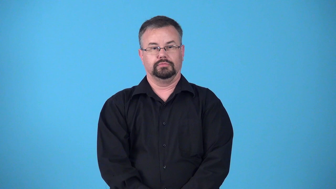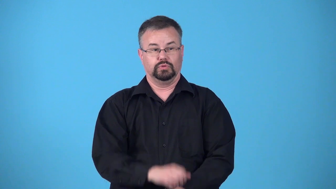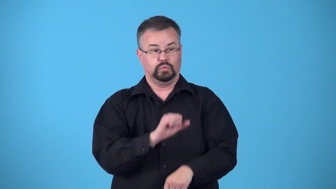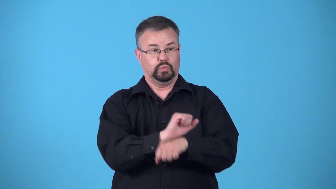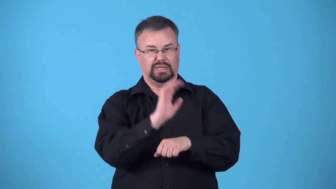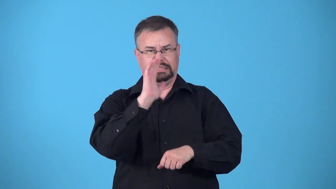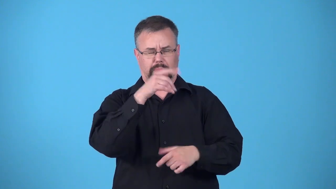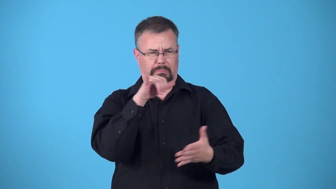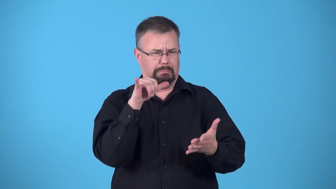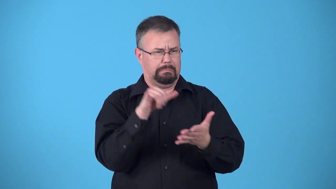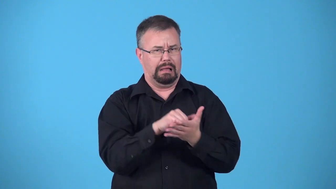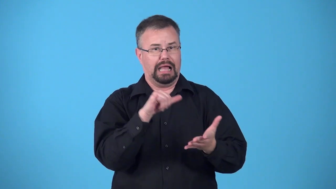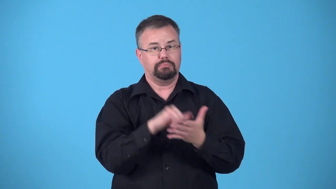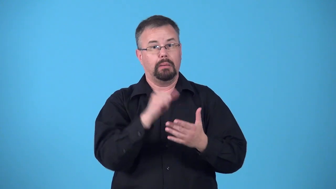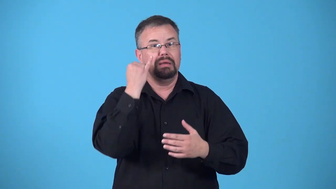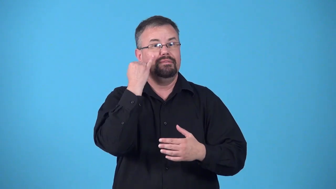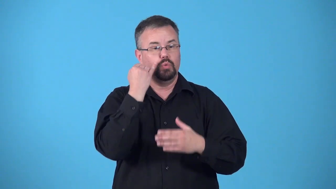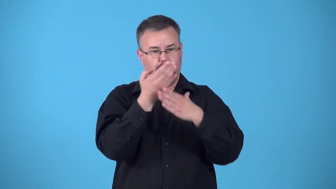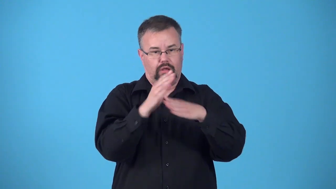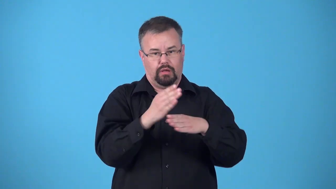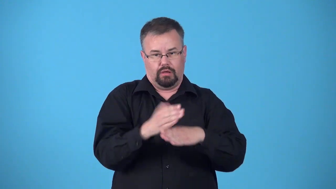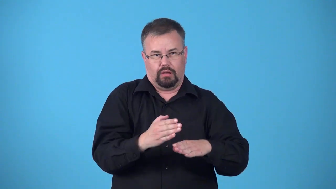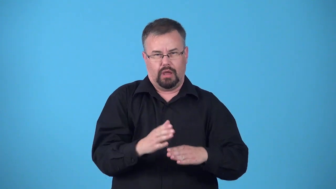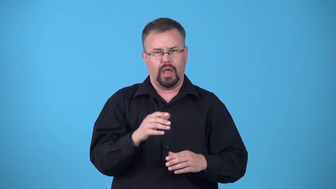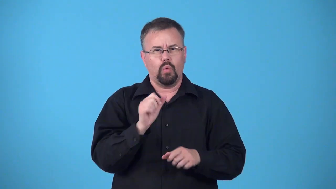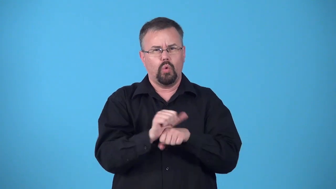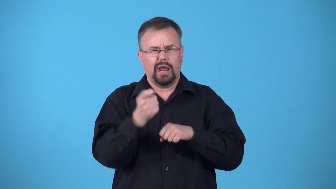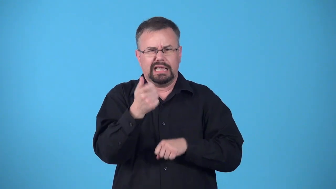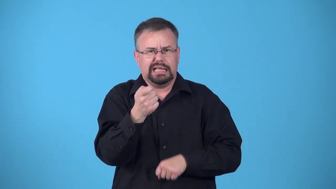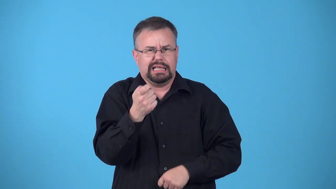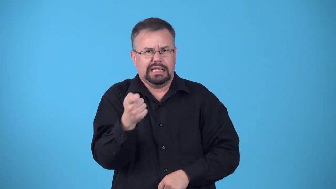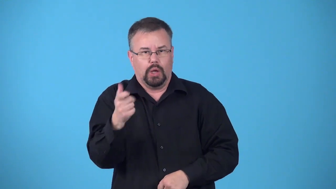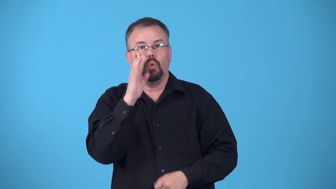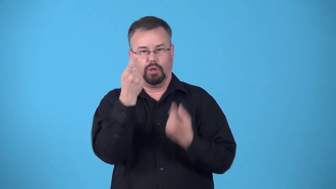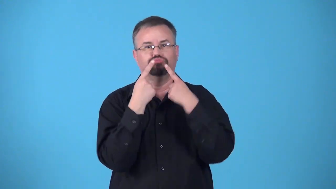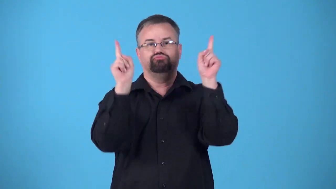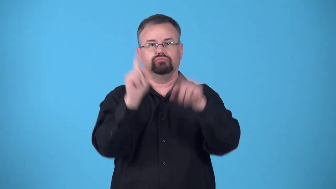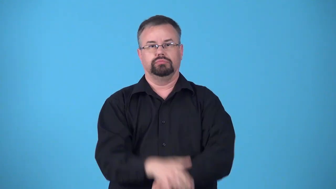little strokes fell great oaks